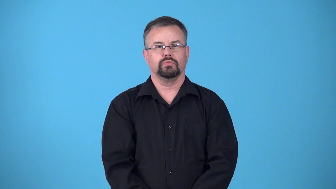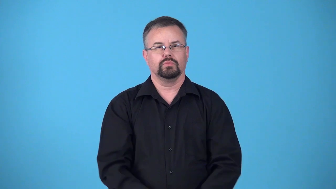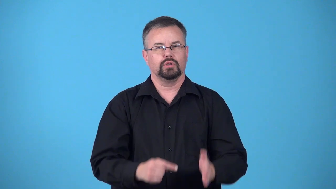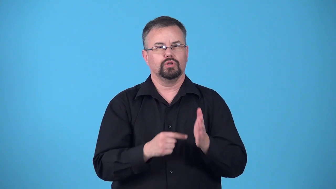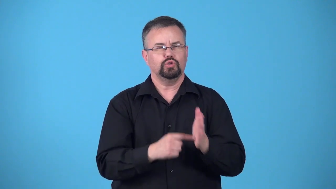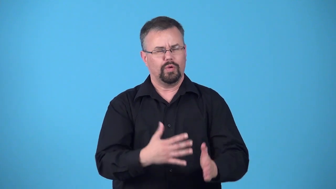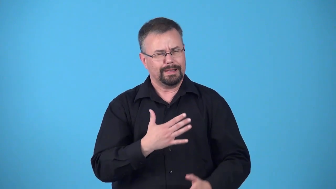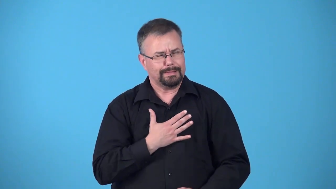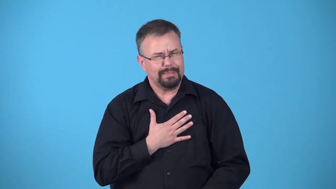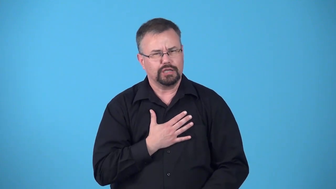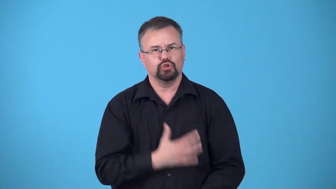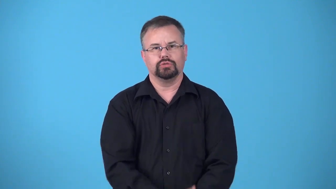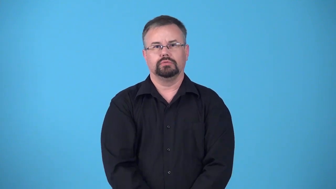look into your heart